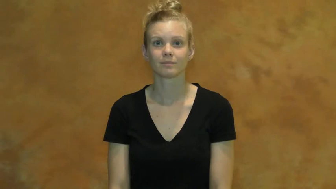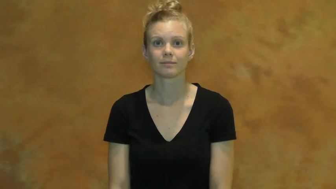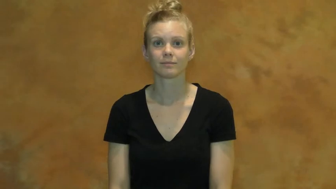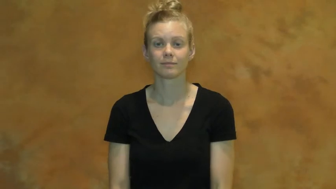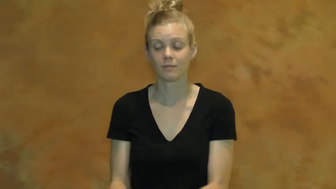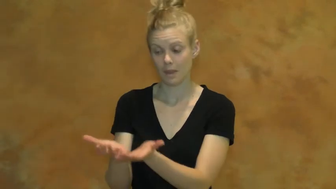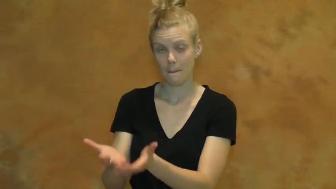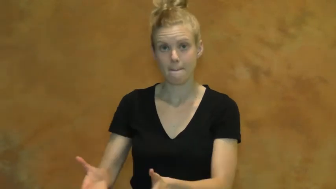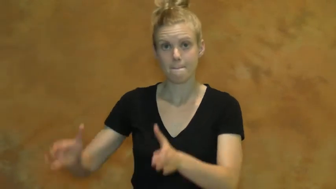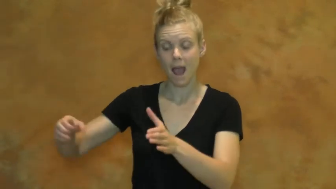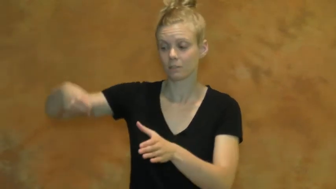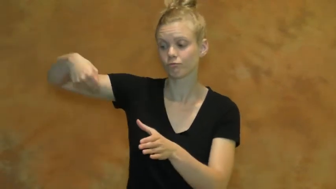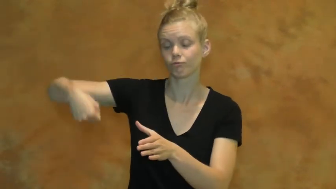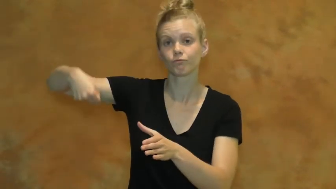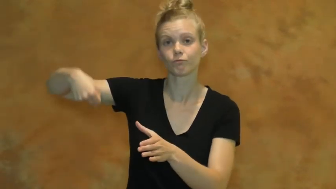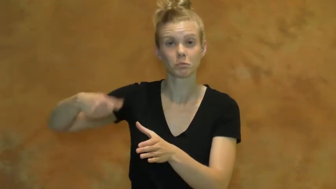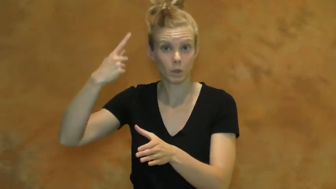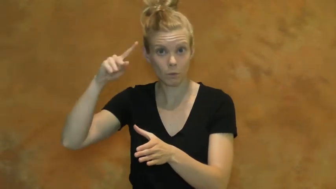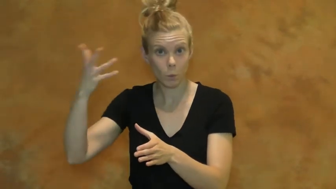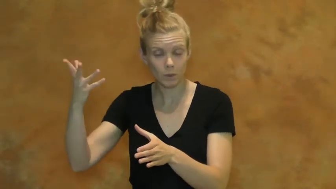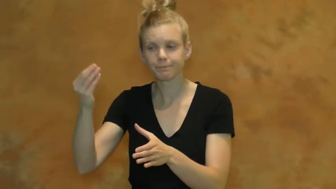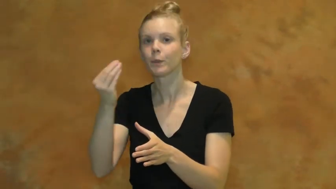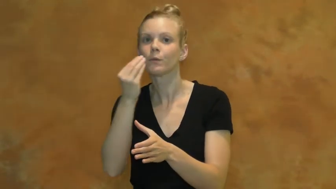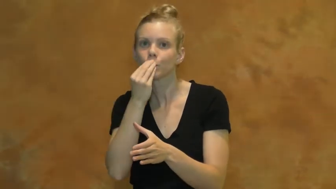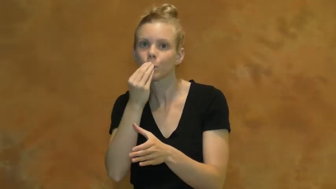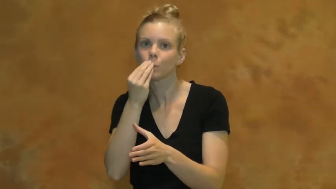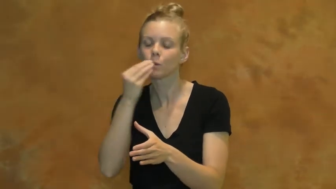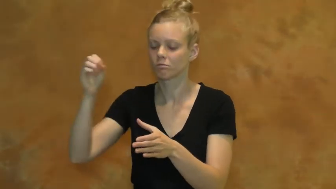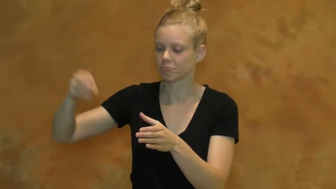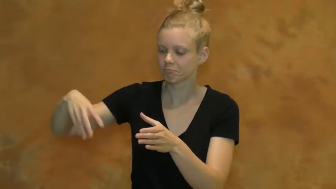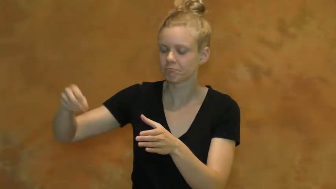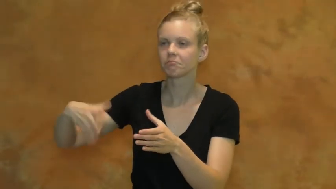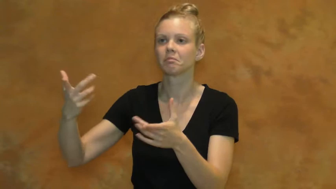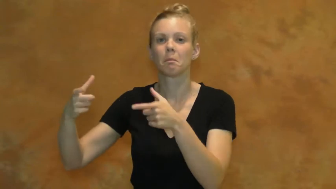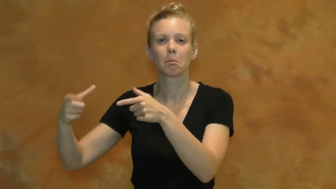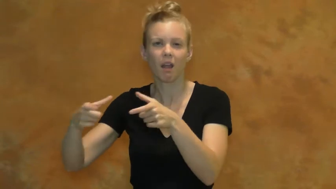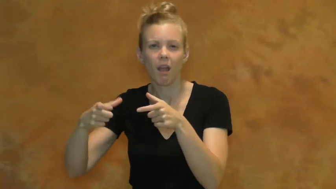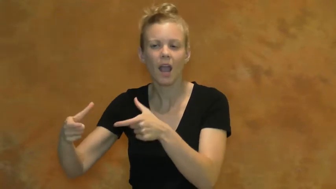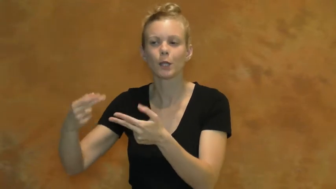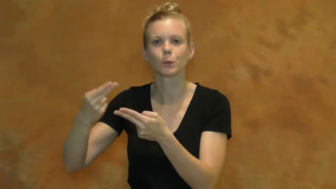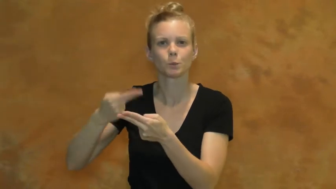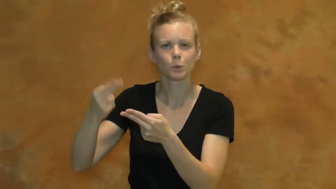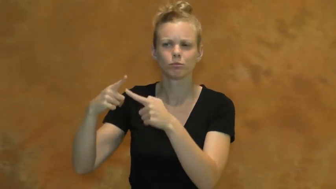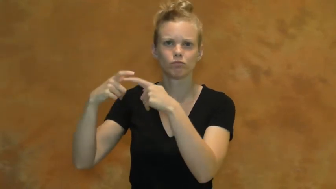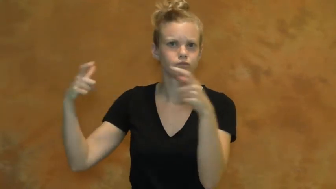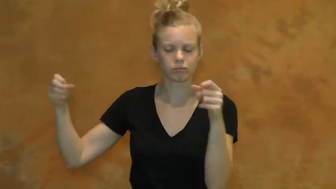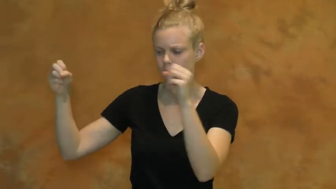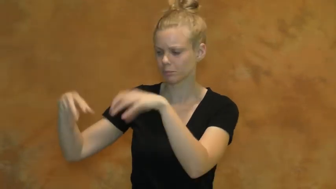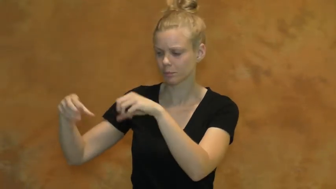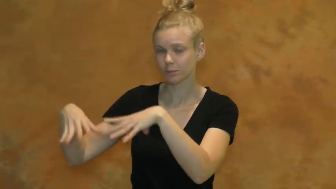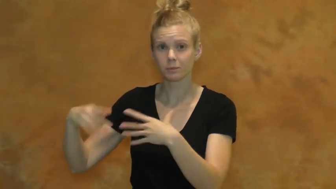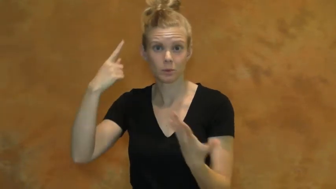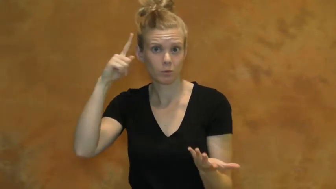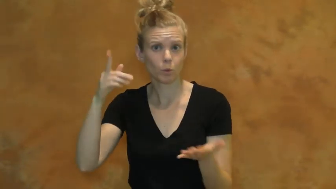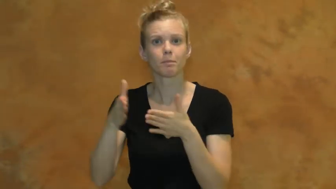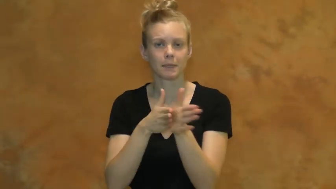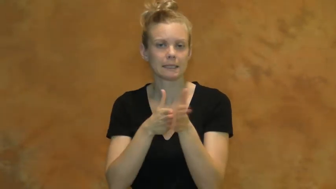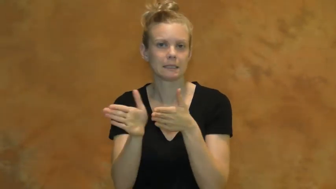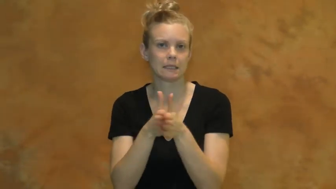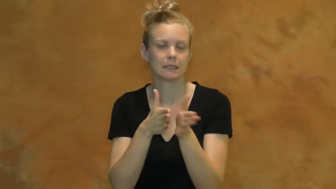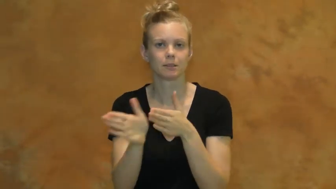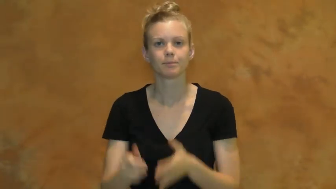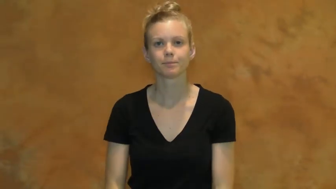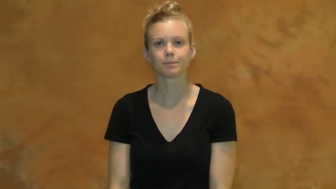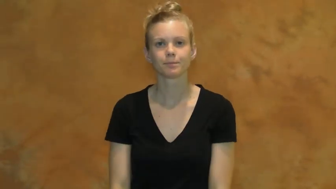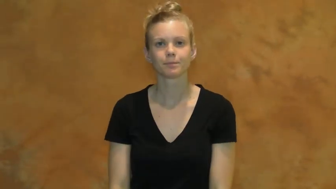picnic basket